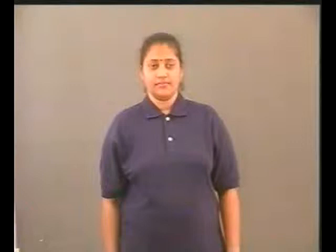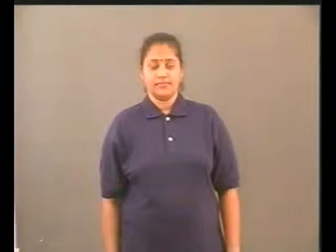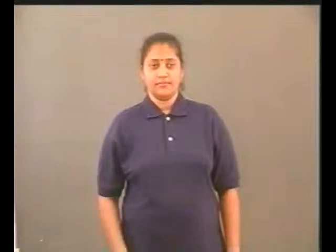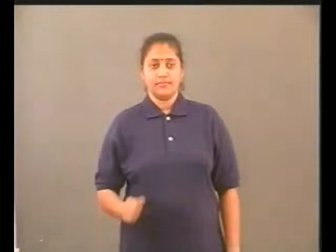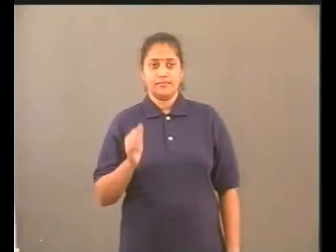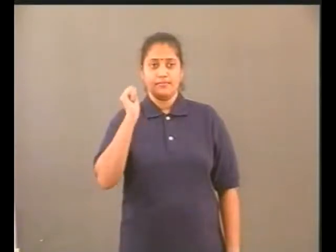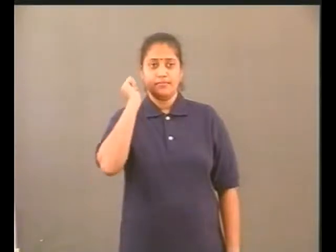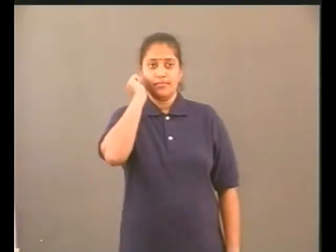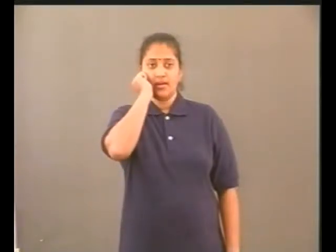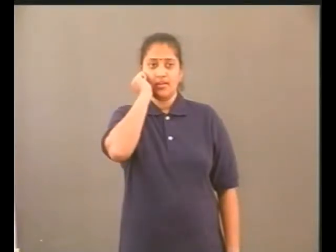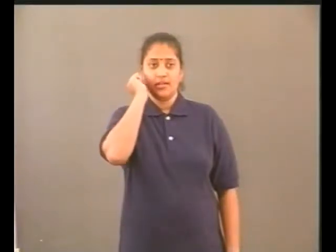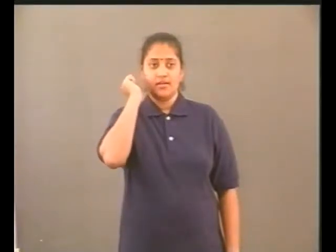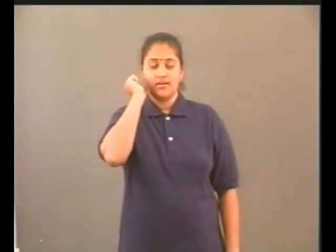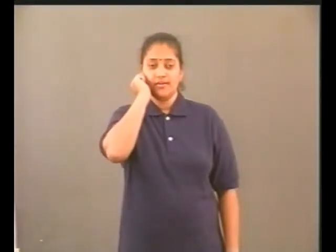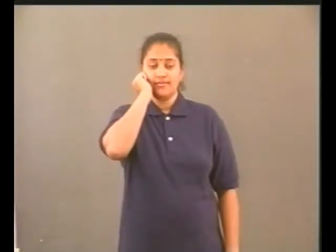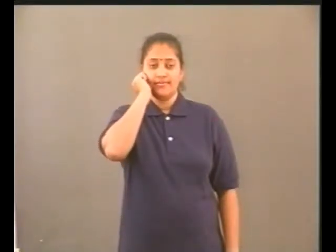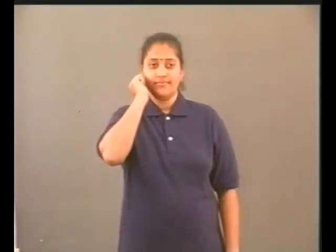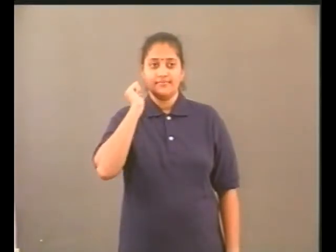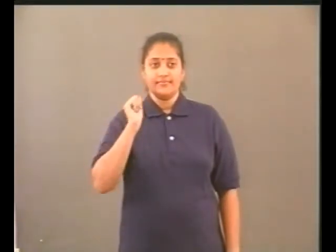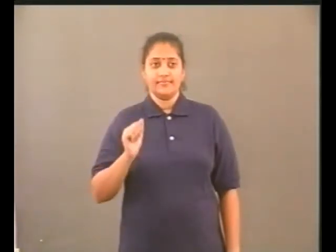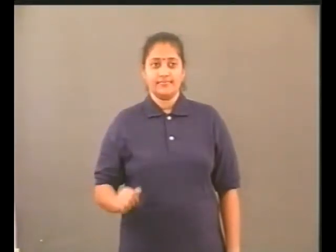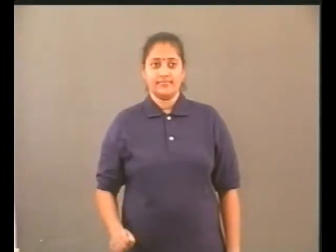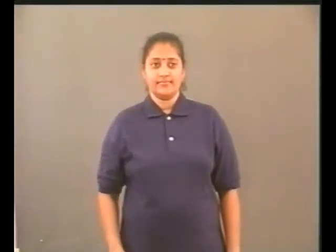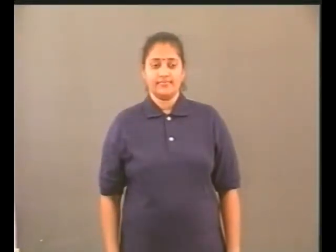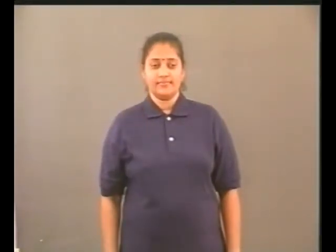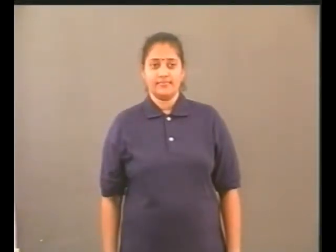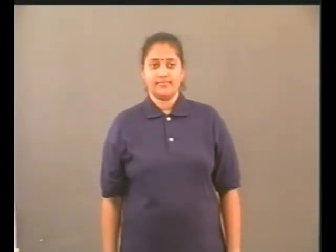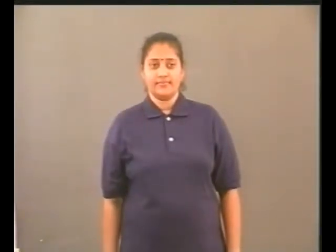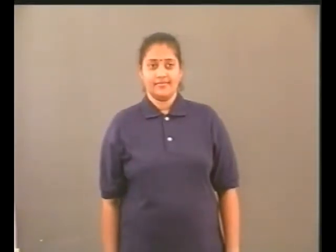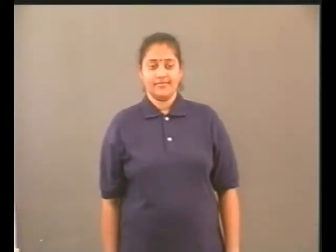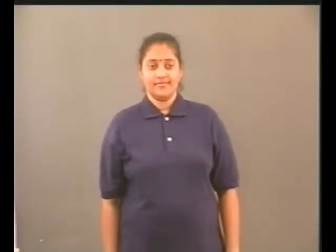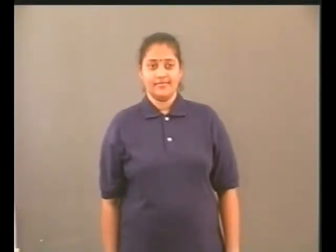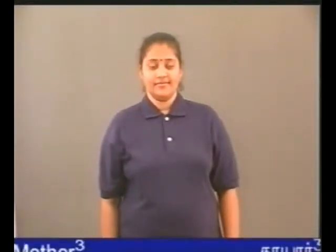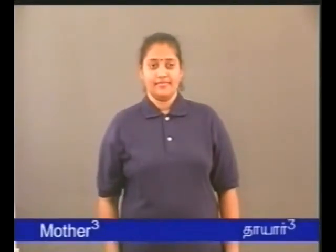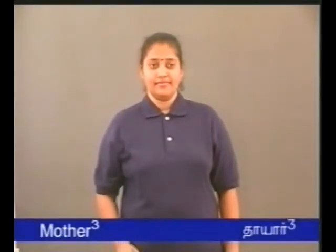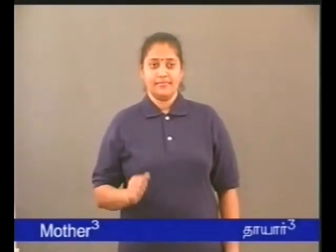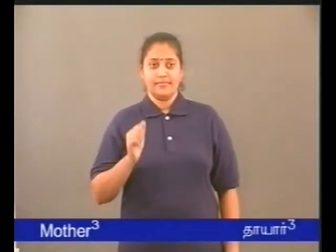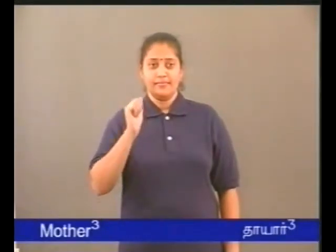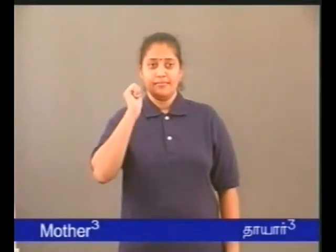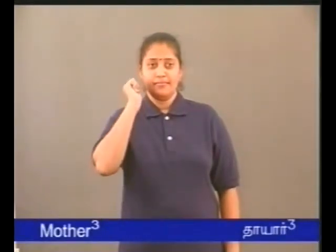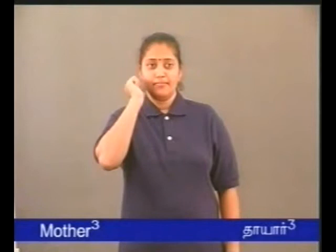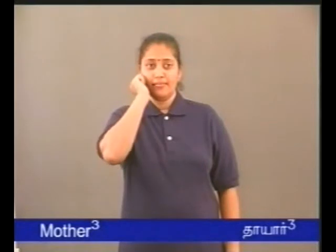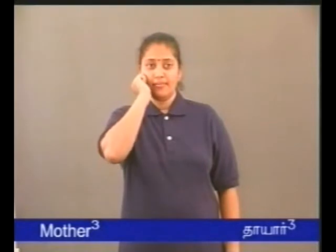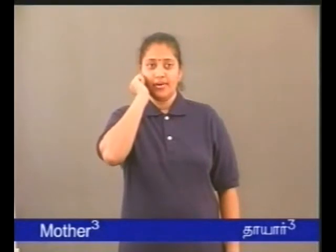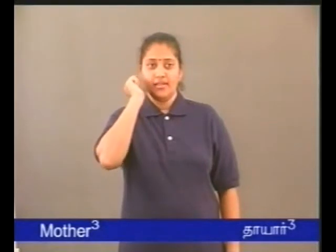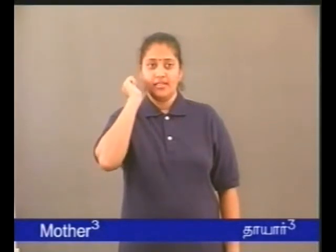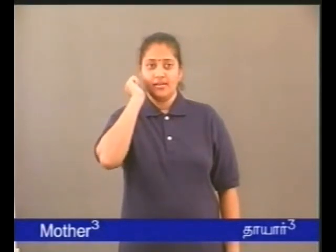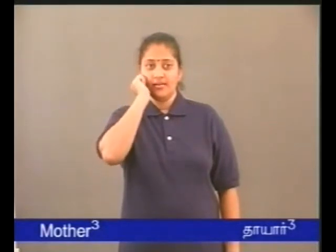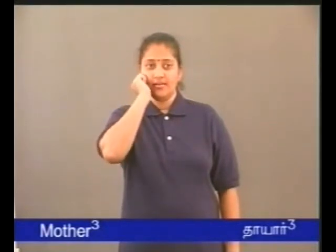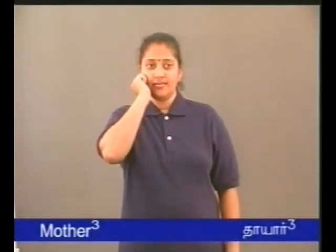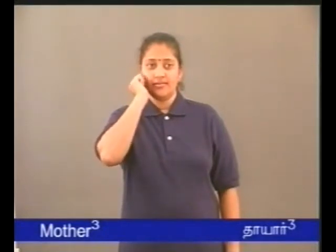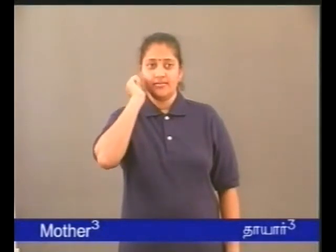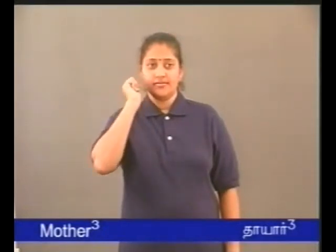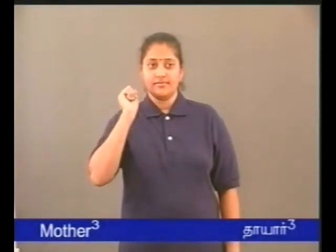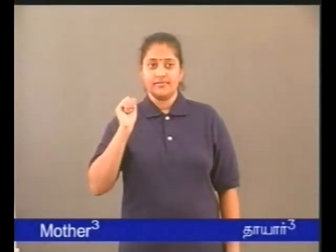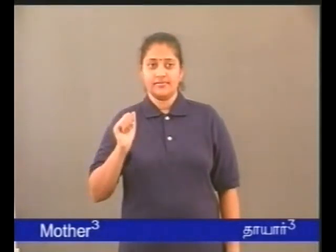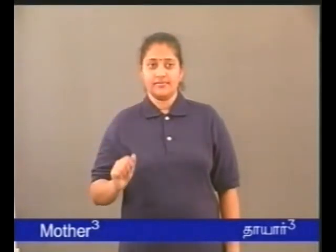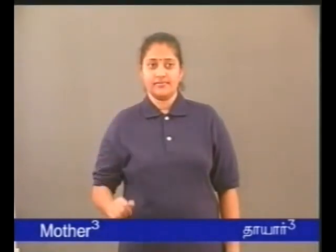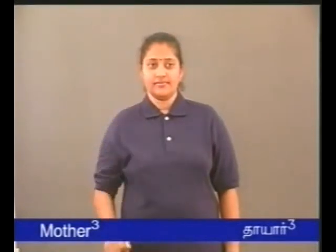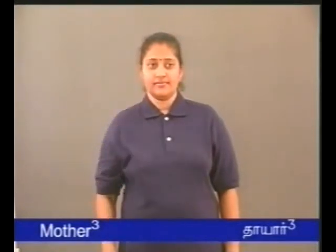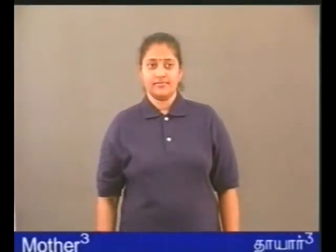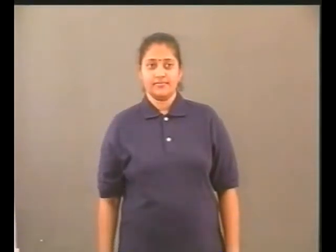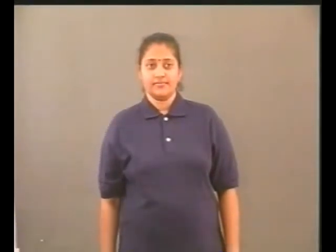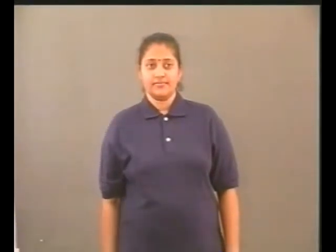mother